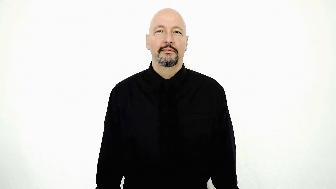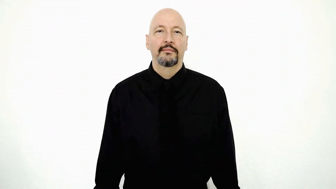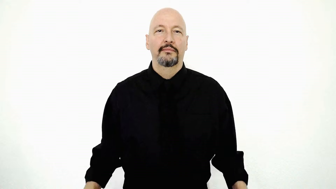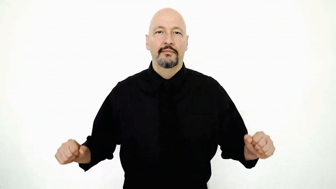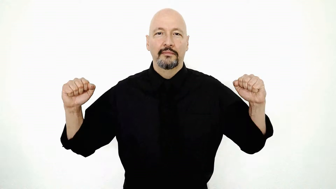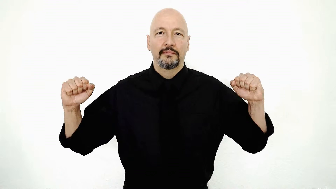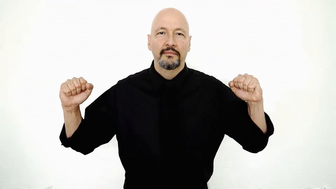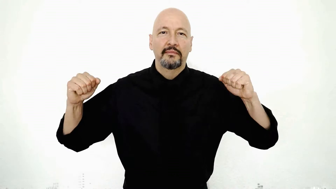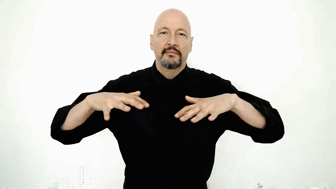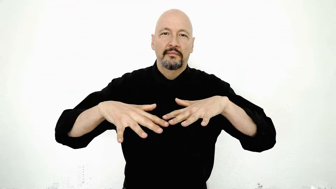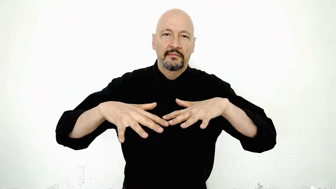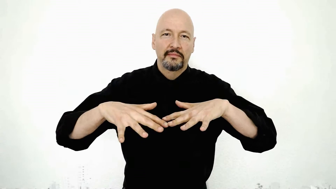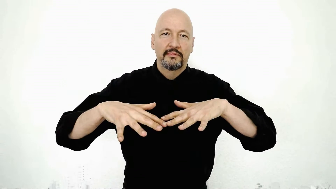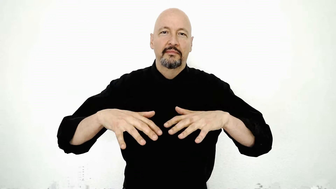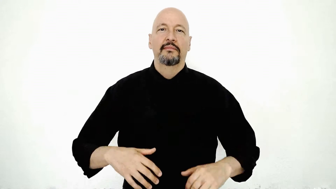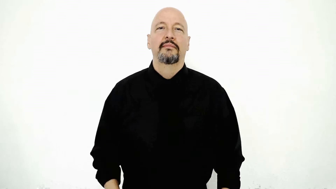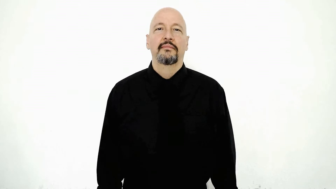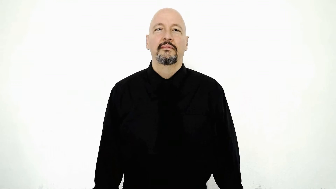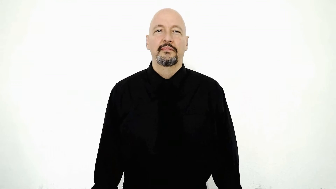gather to at the same time